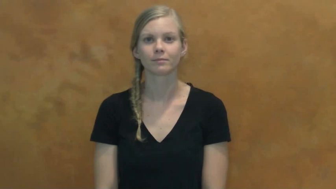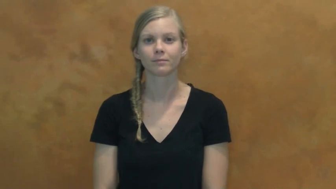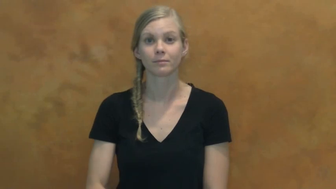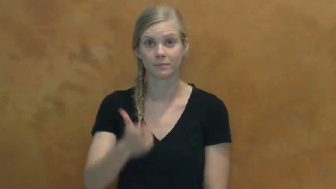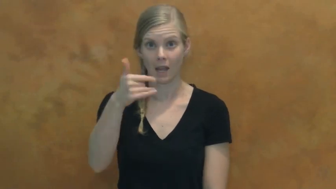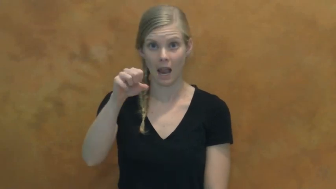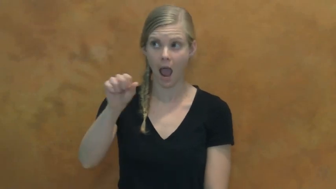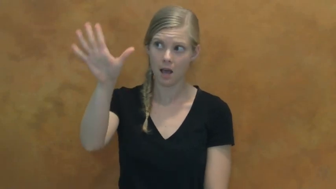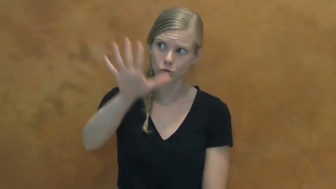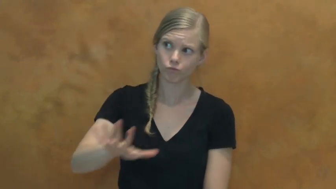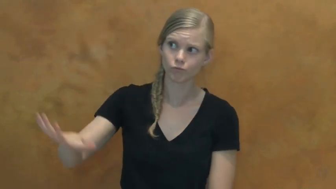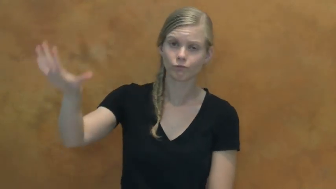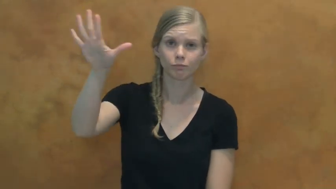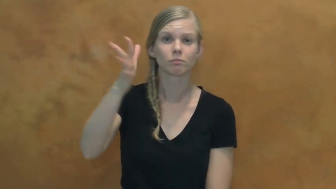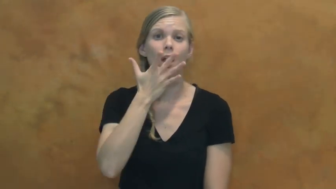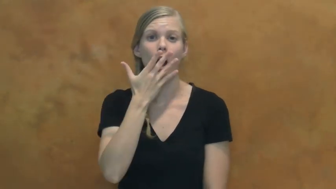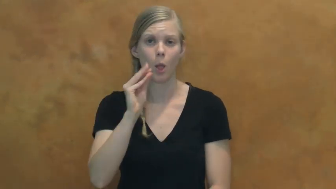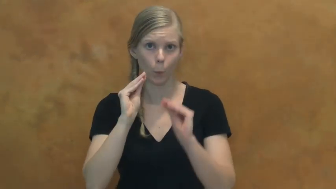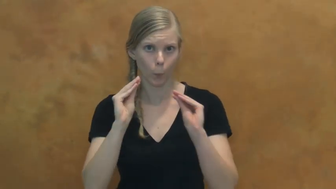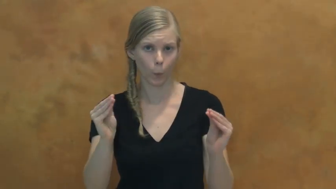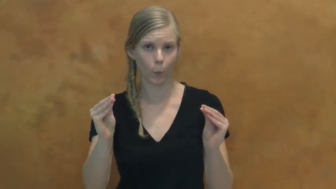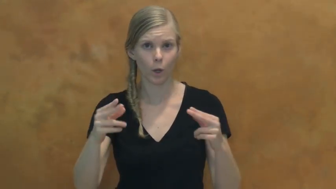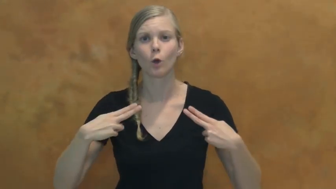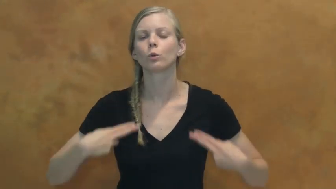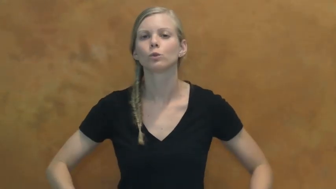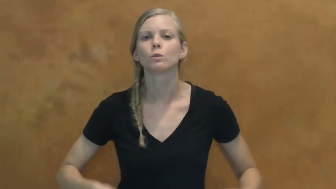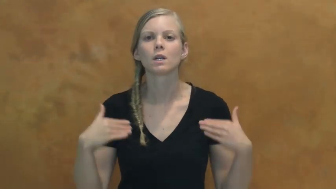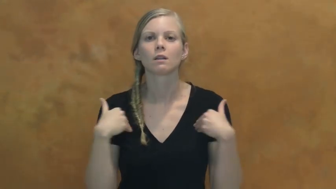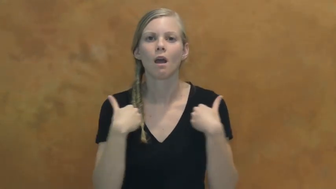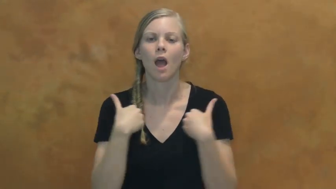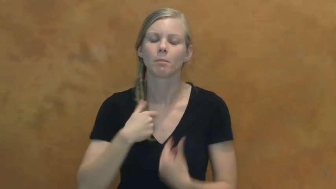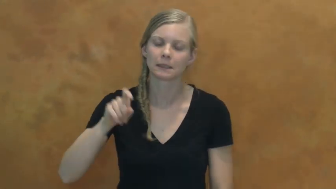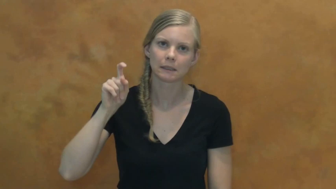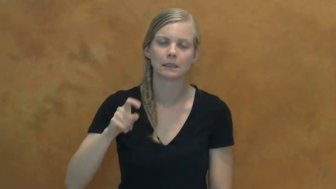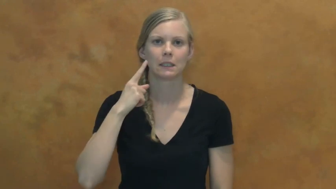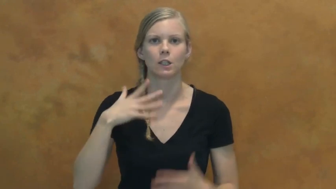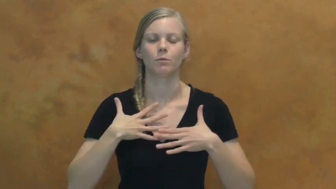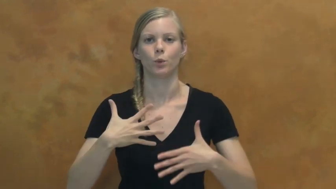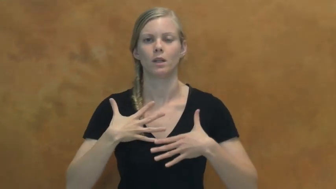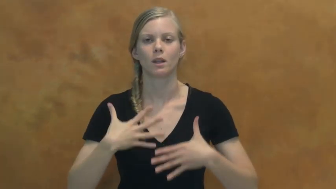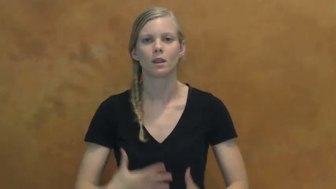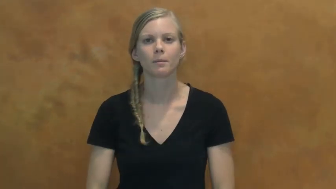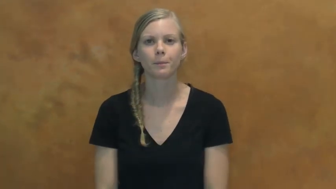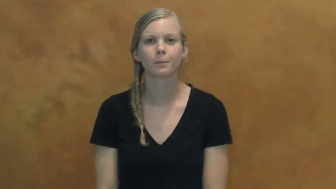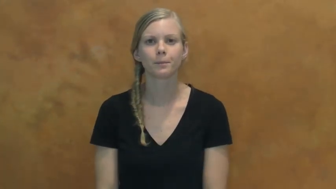oxygen